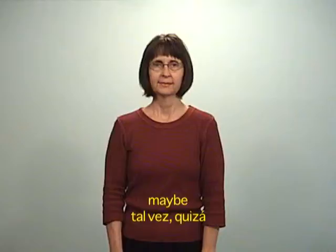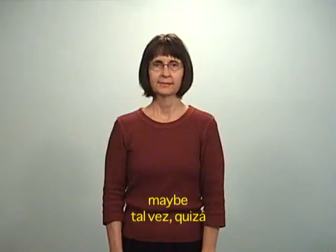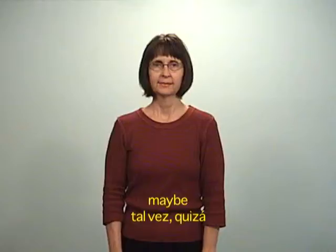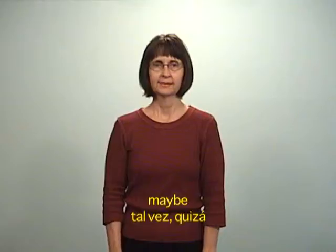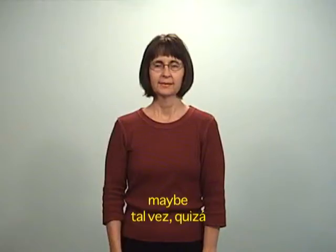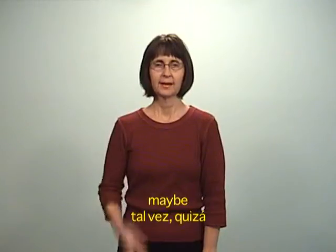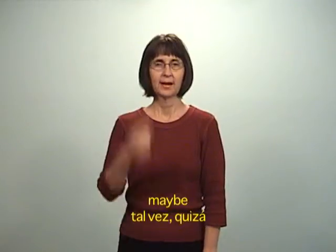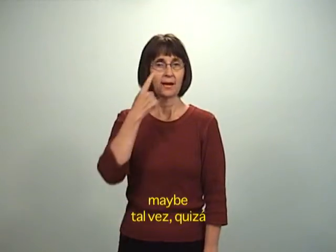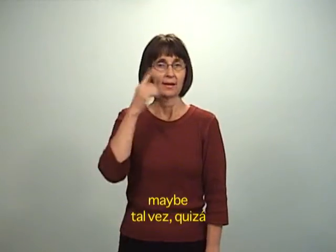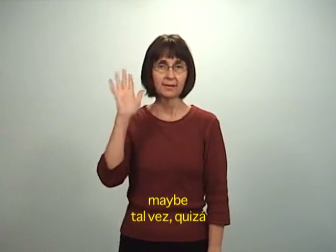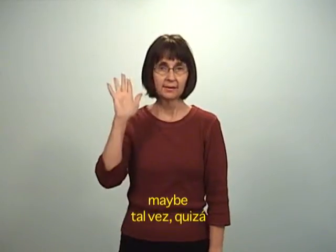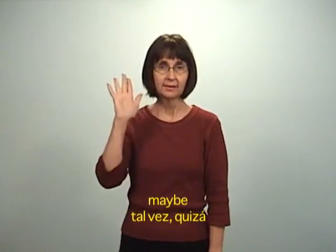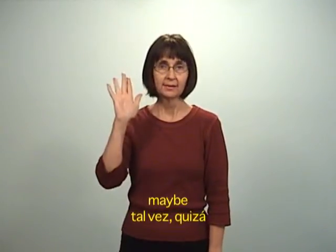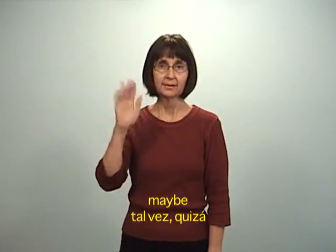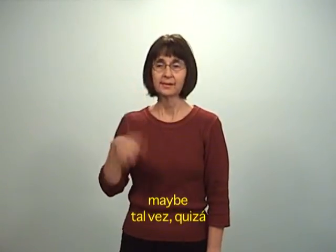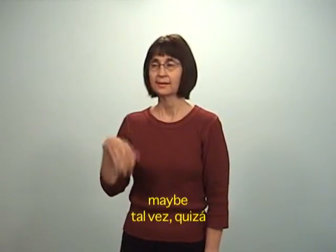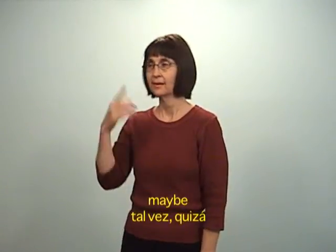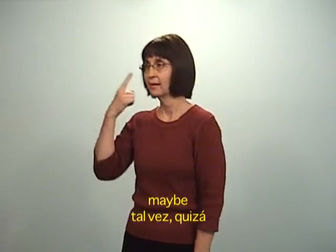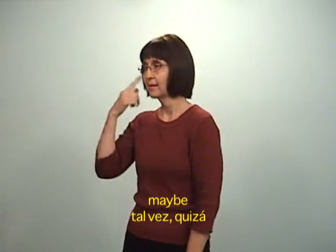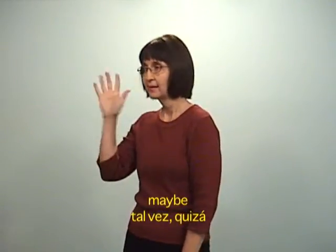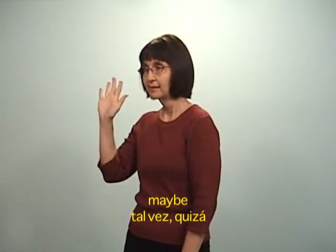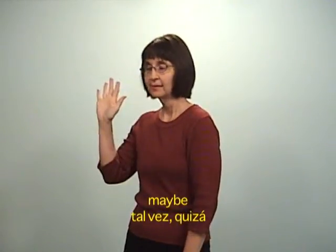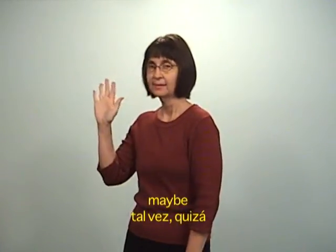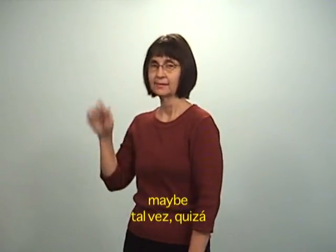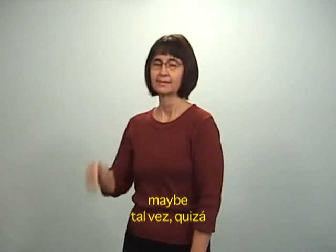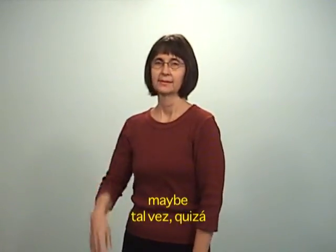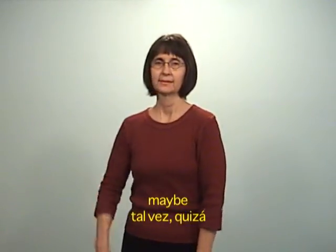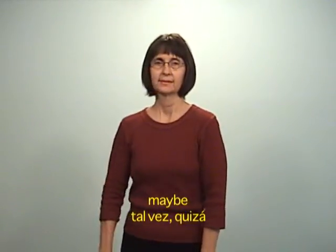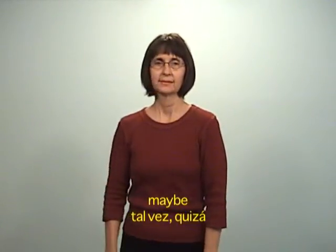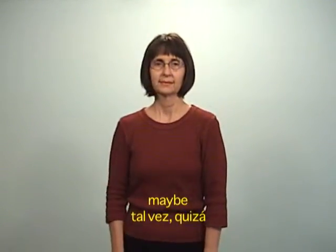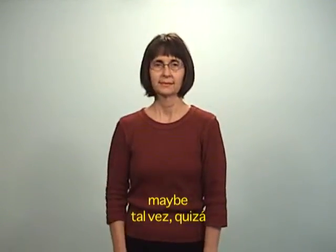Maybe